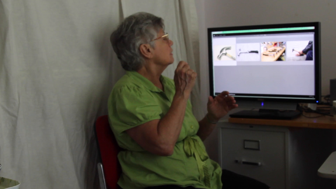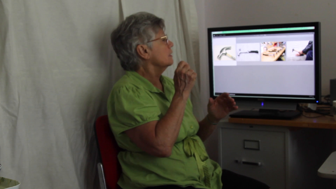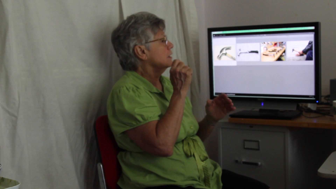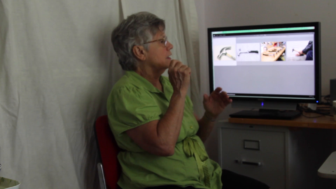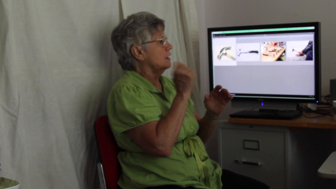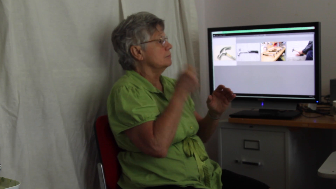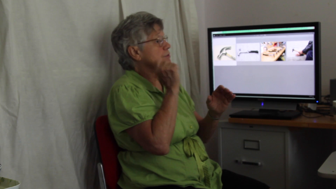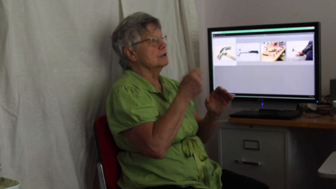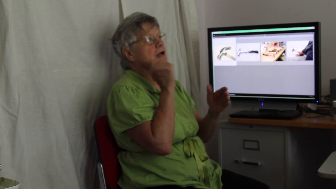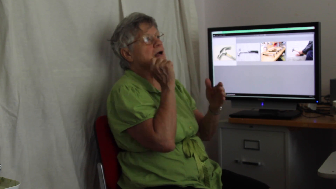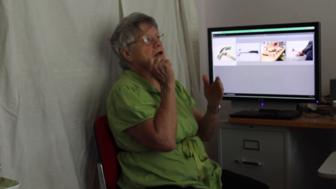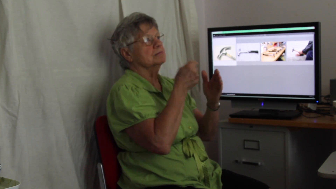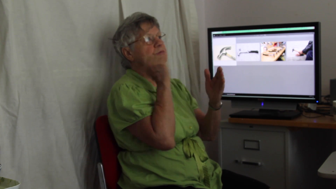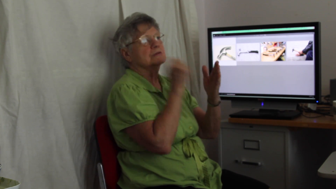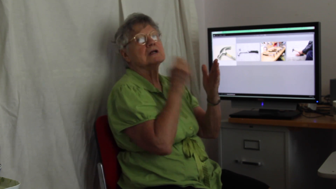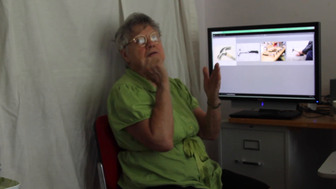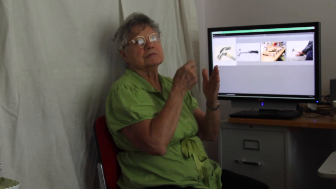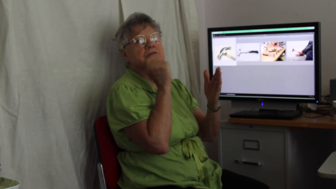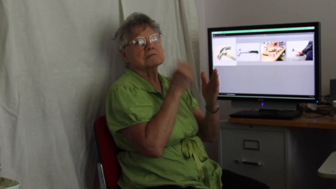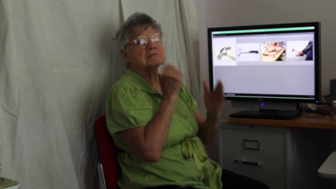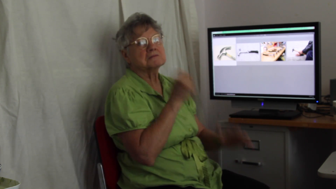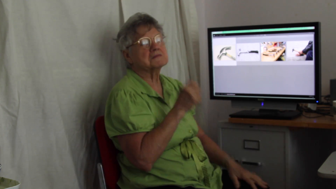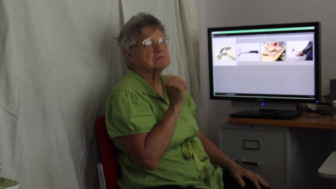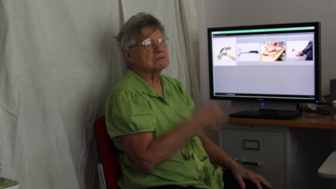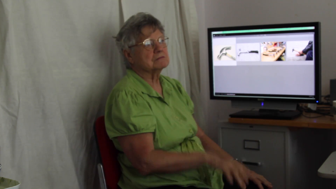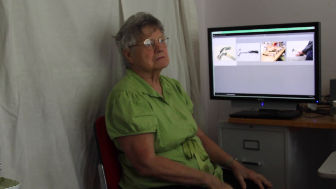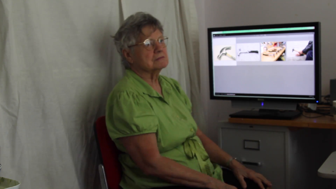HAMMER